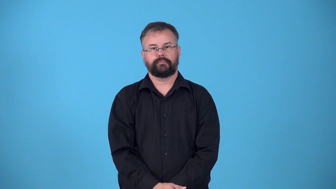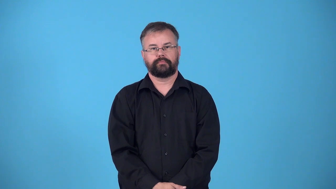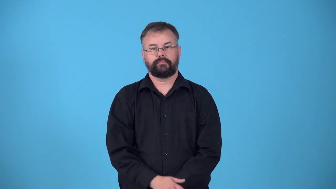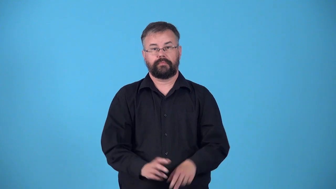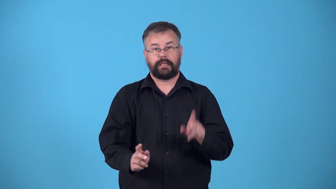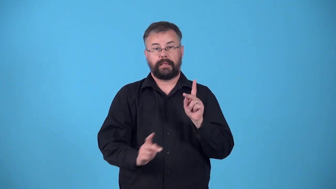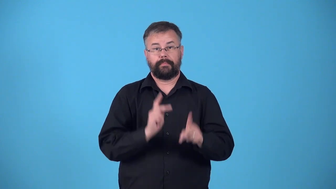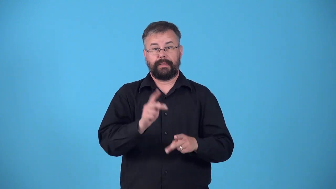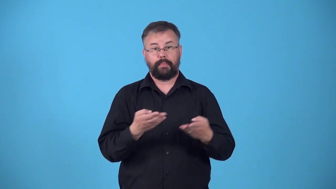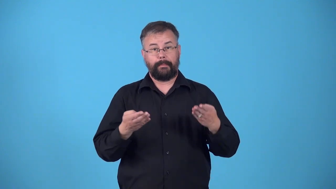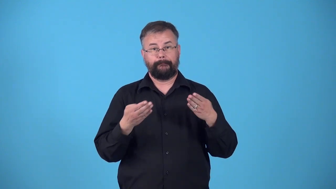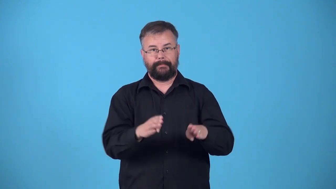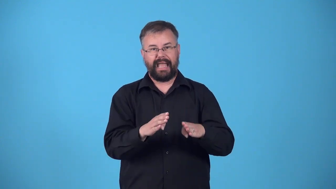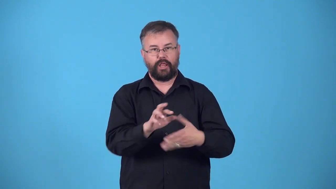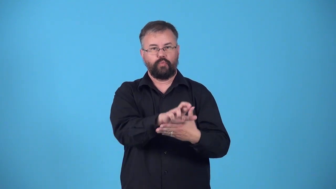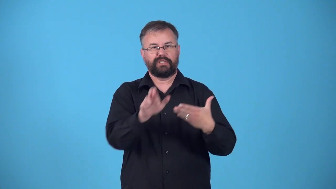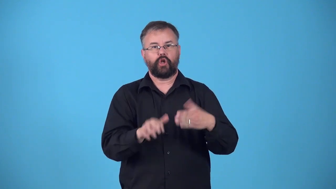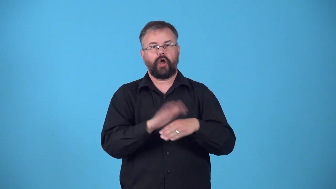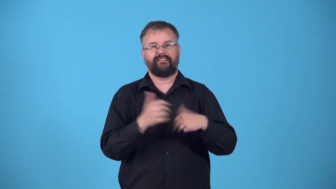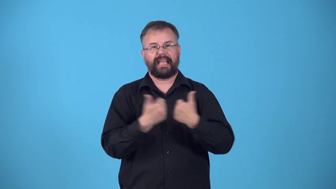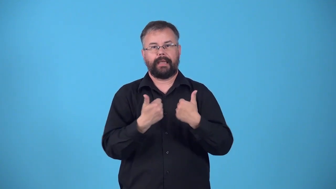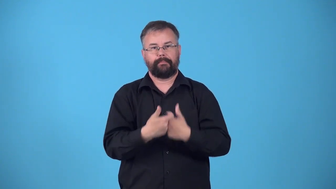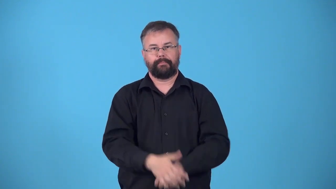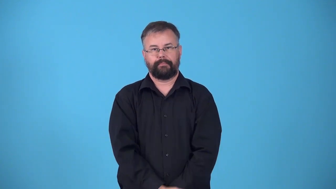pool